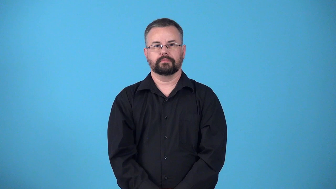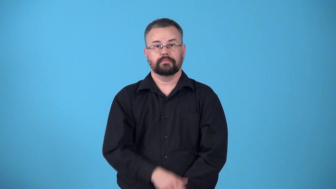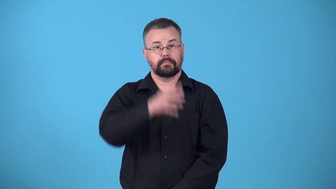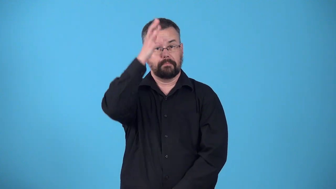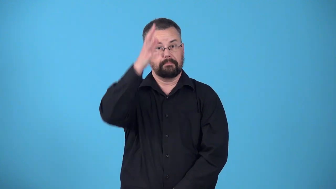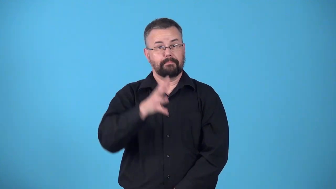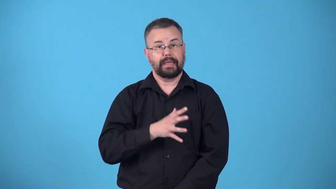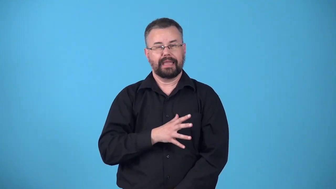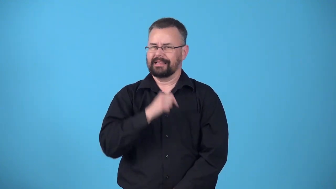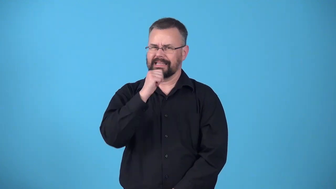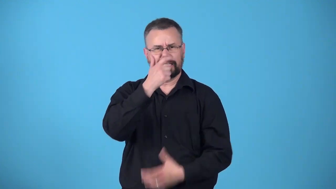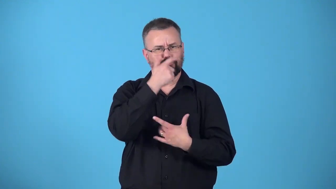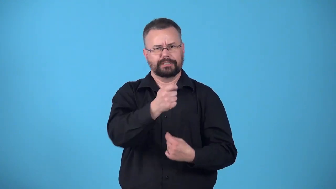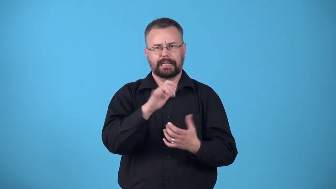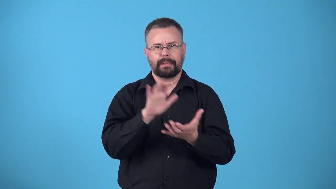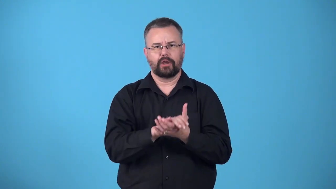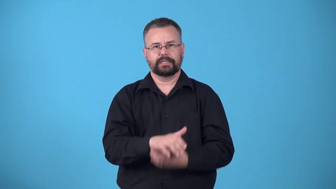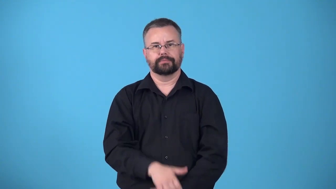confirmed bachelor